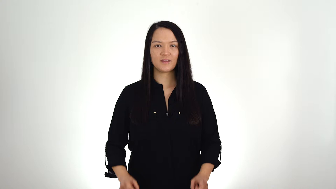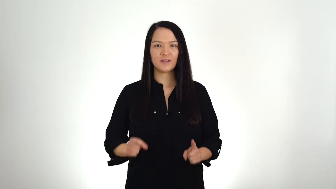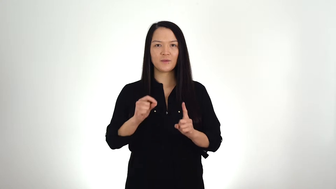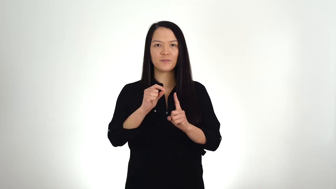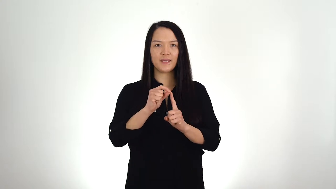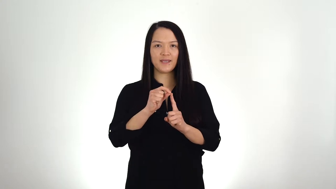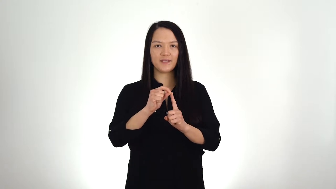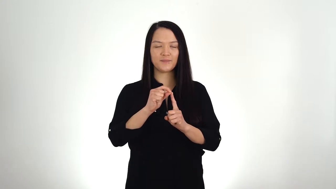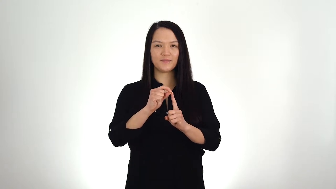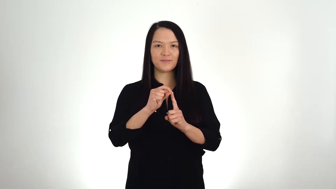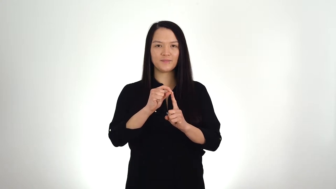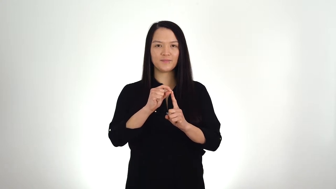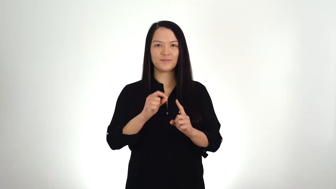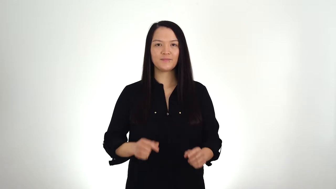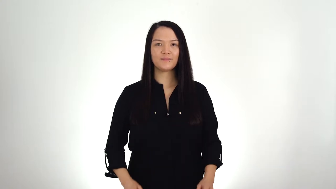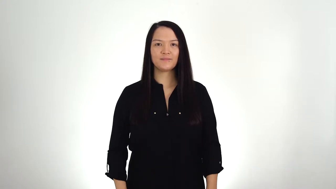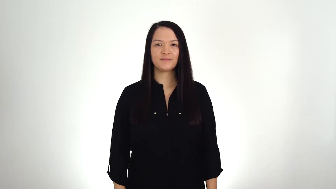P